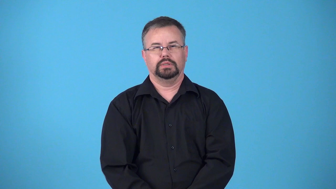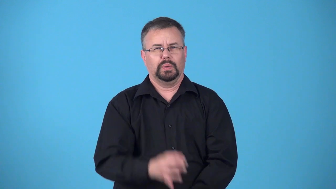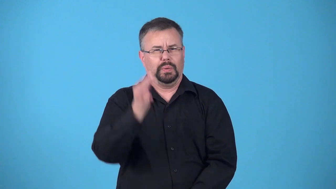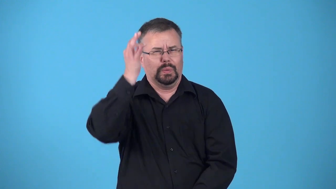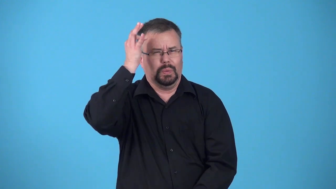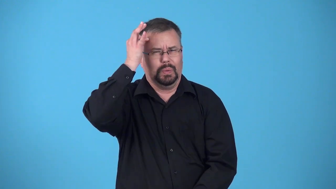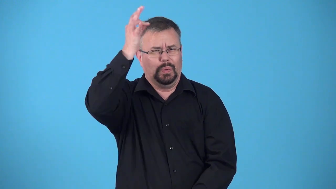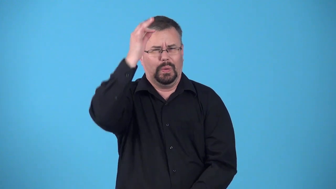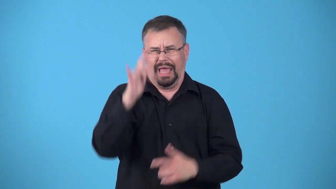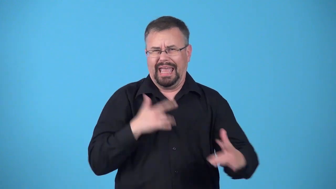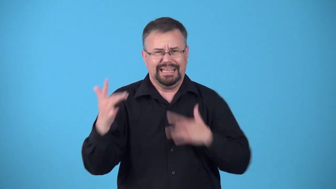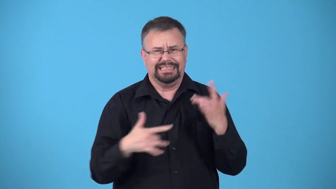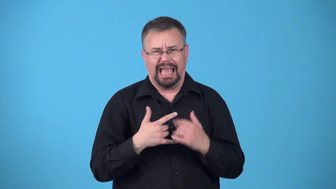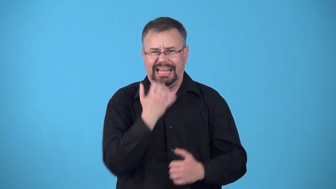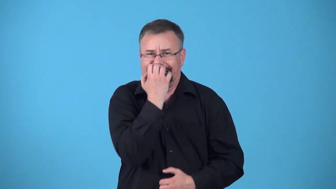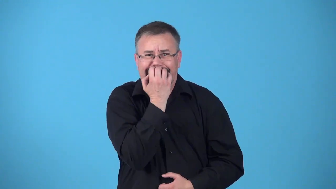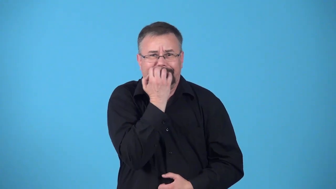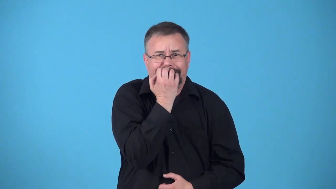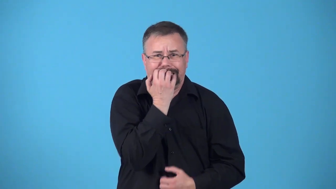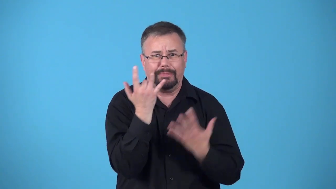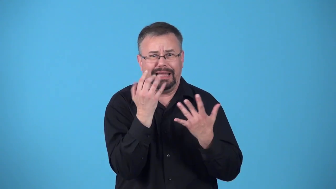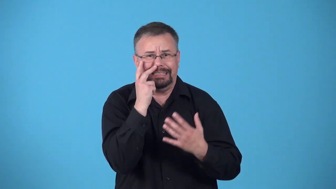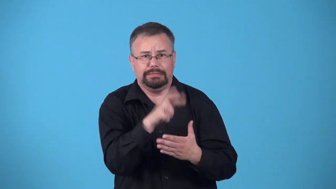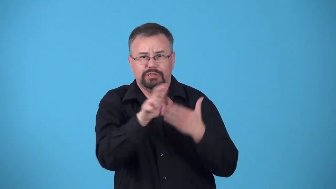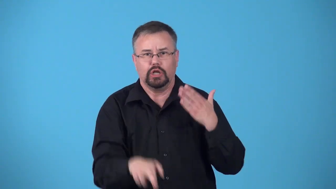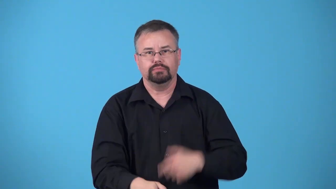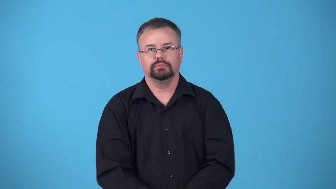nail-biter